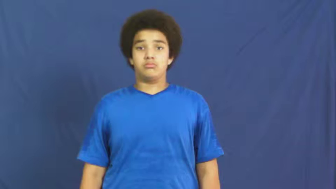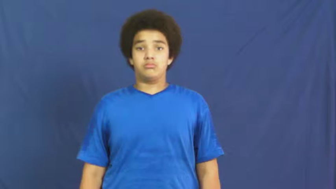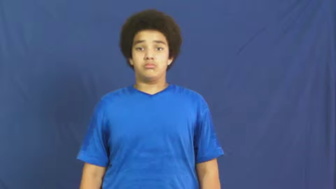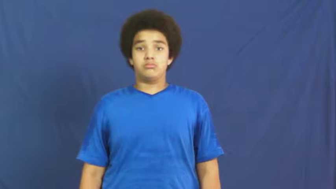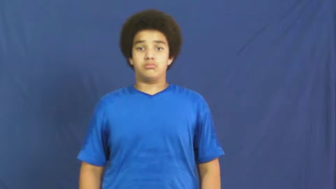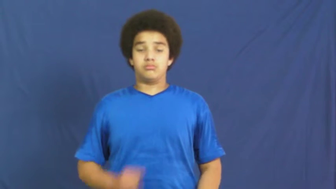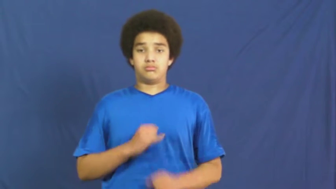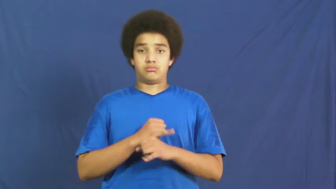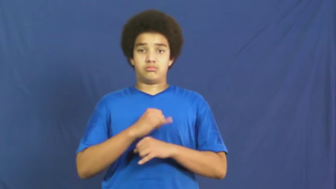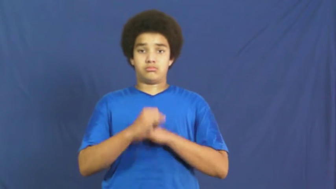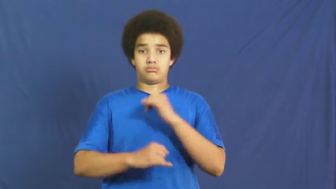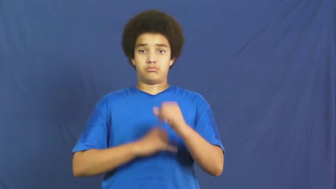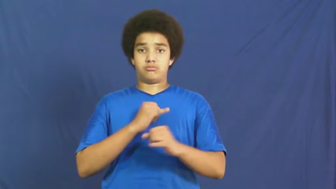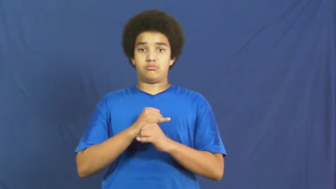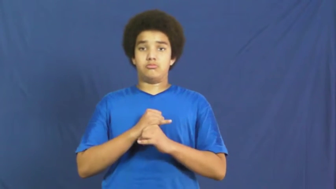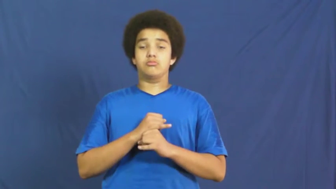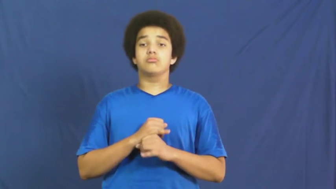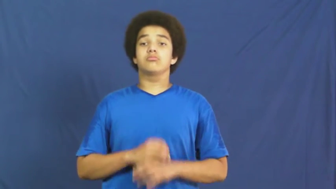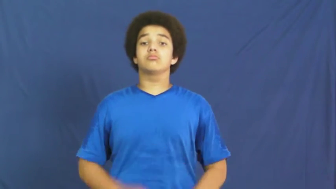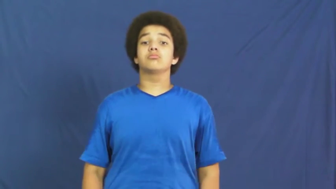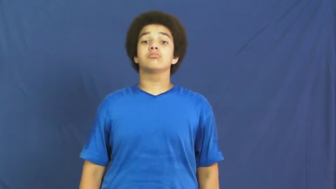international